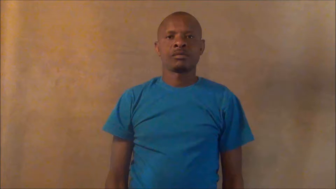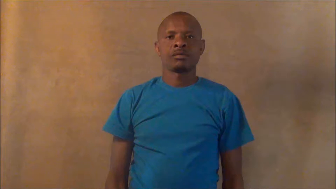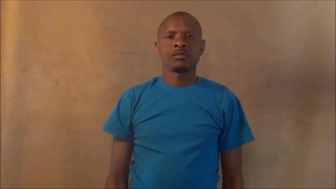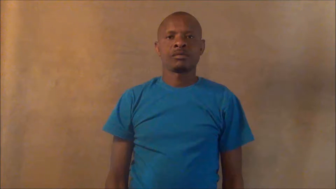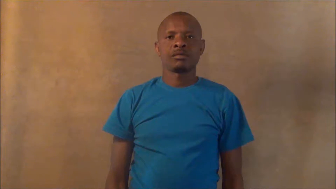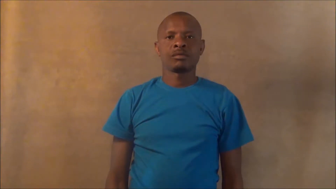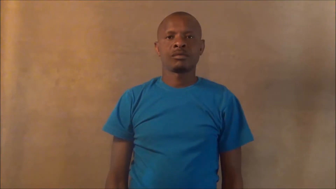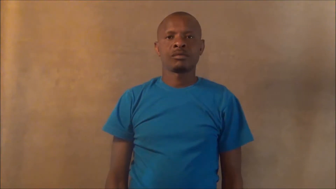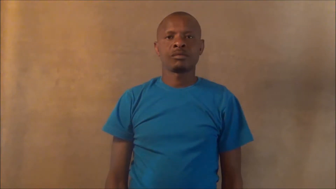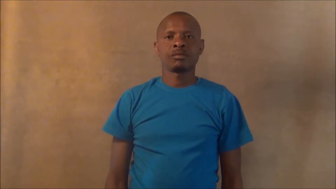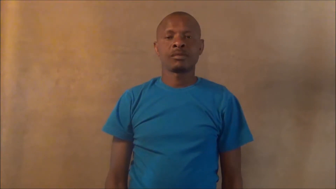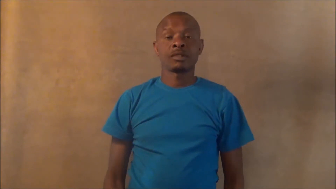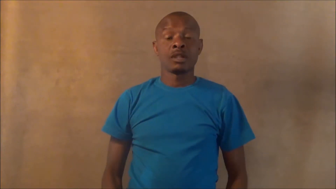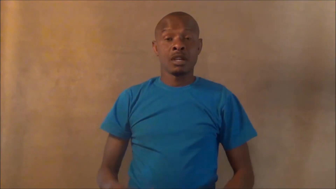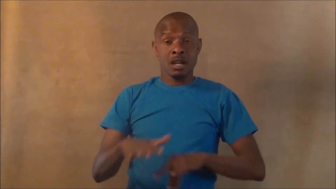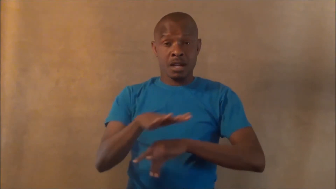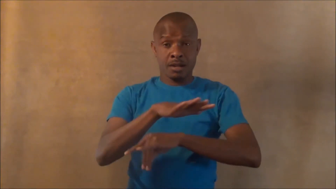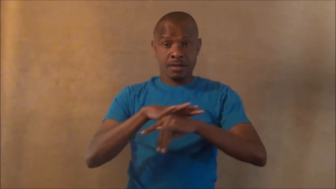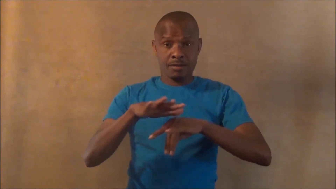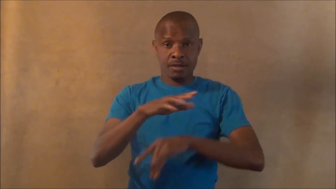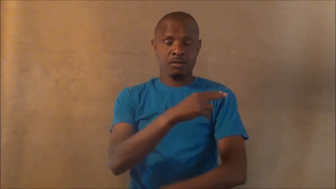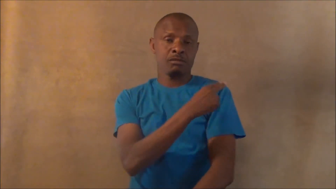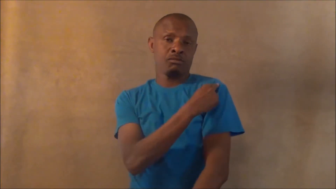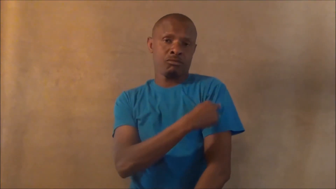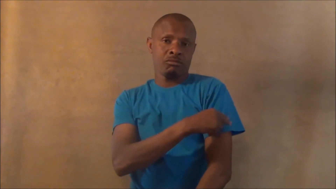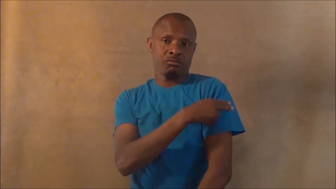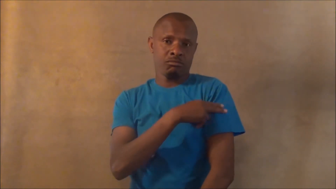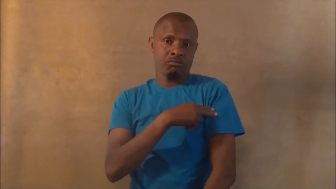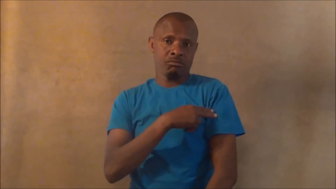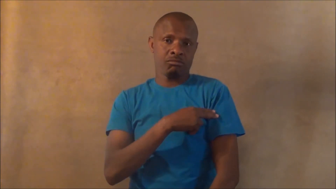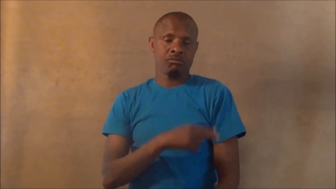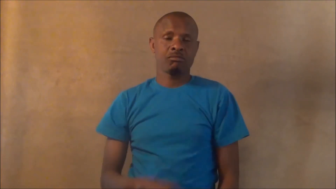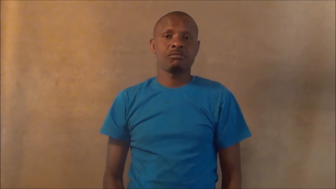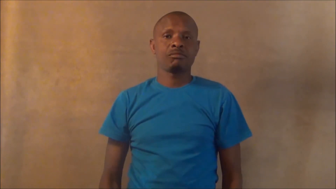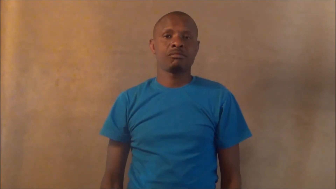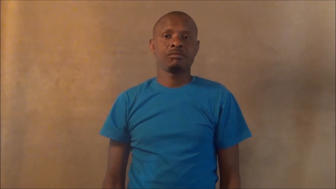Veterinary services